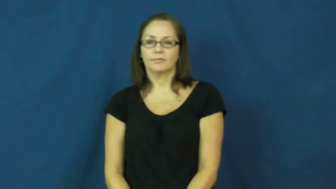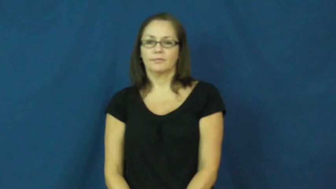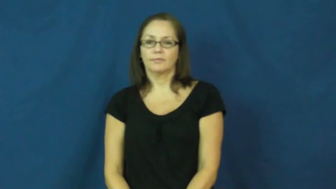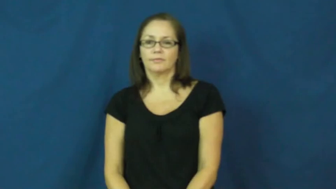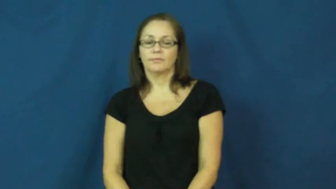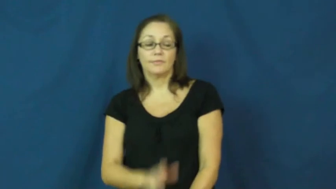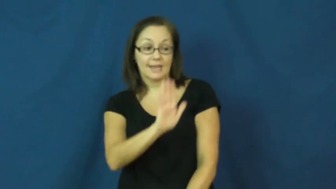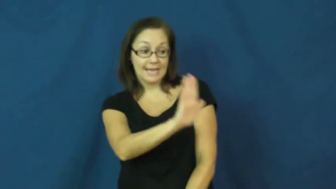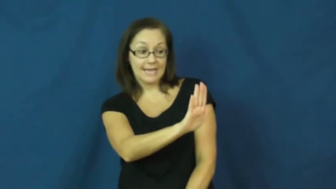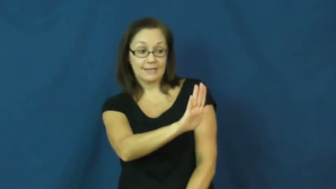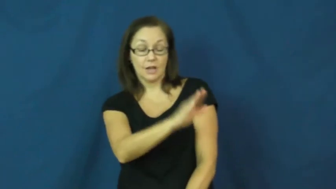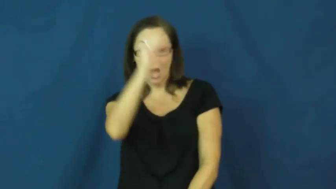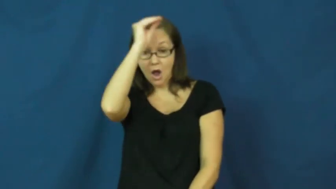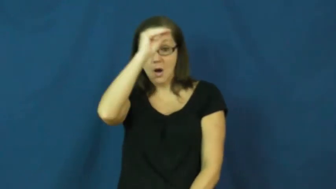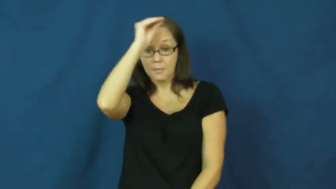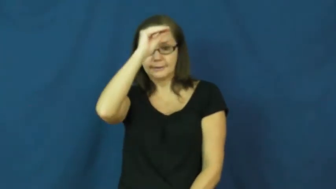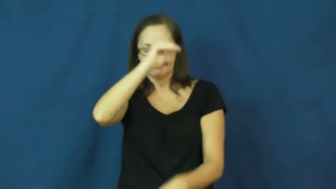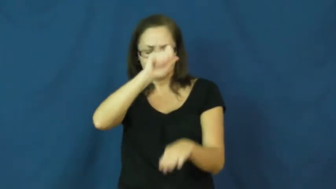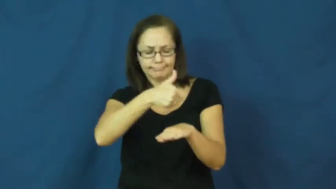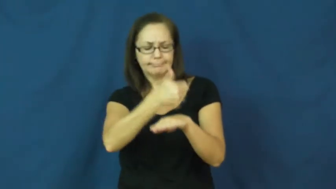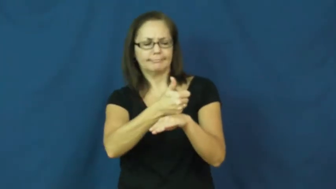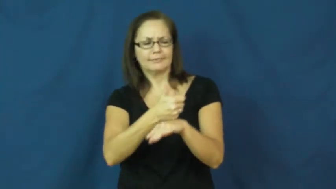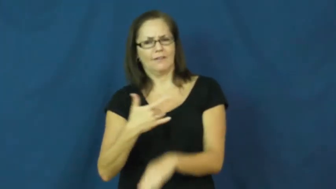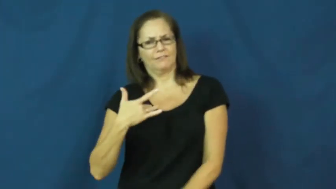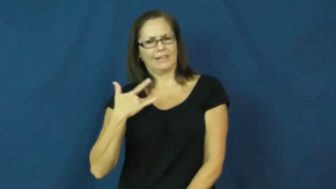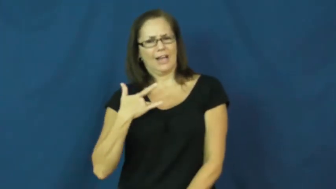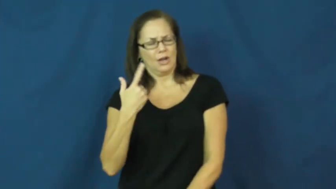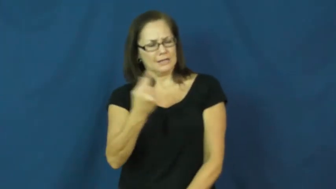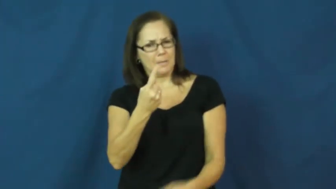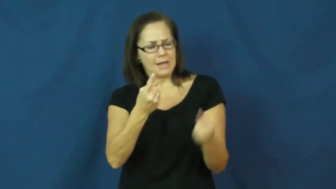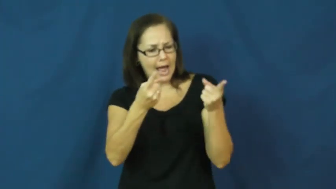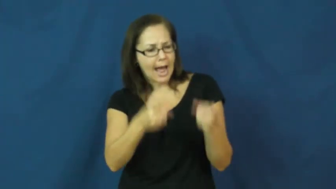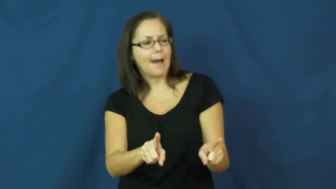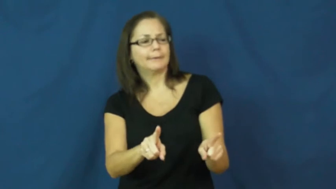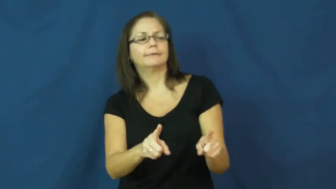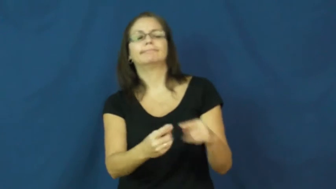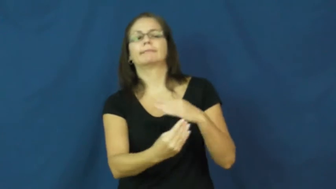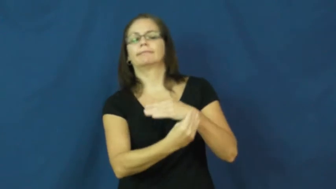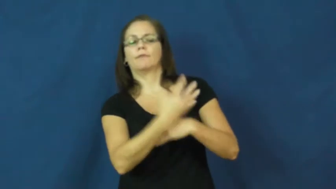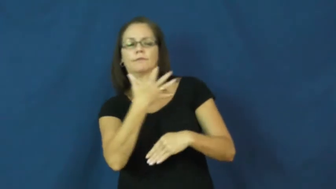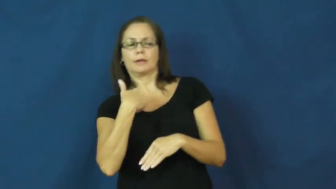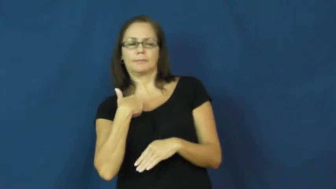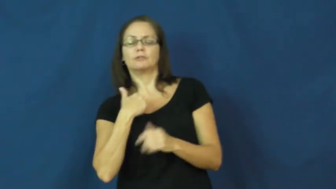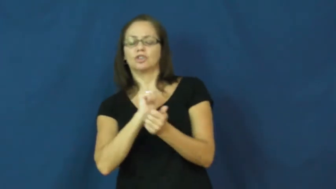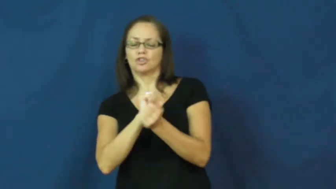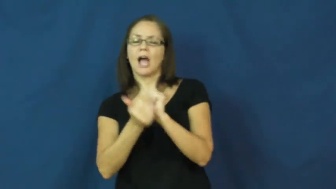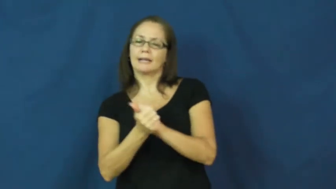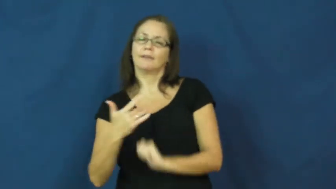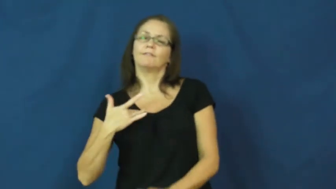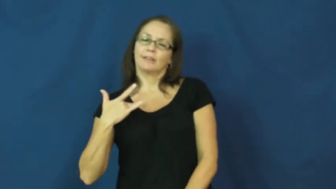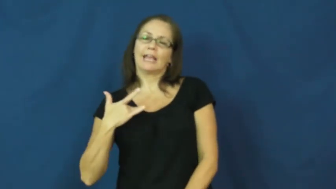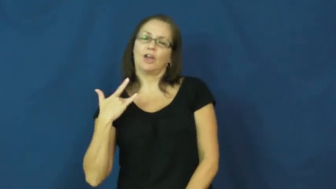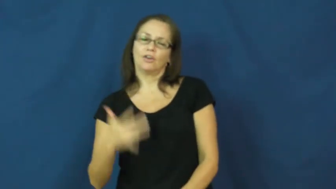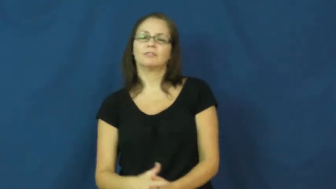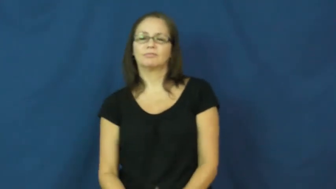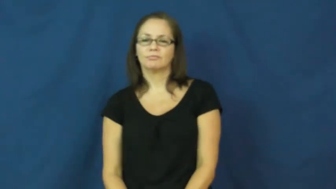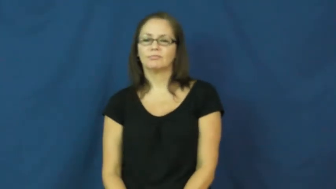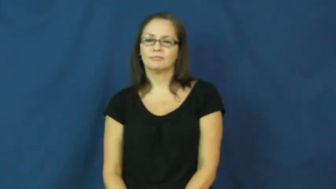change of heart